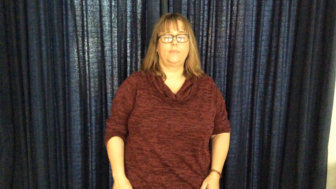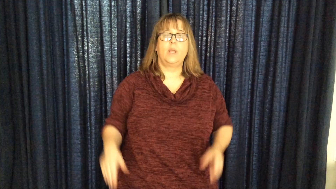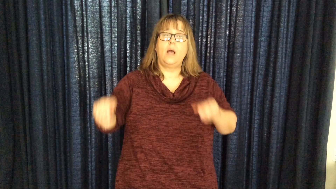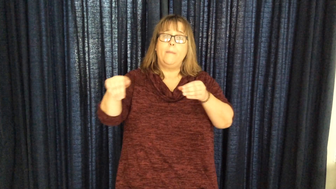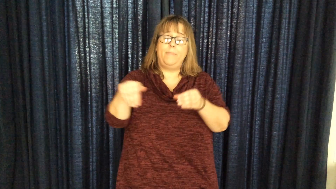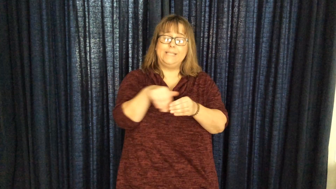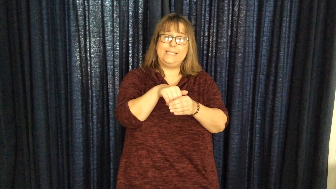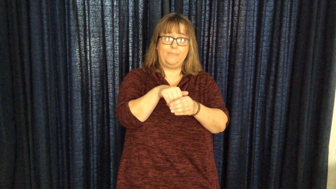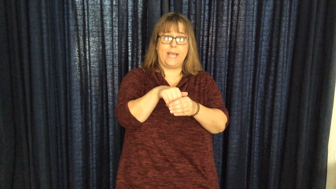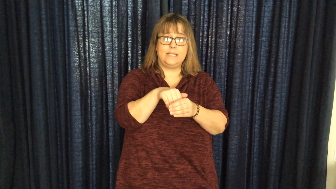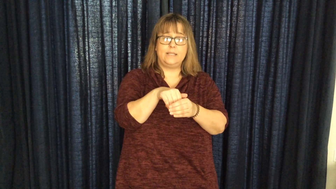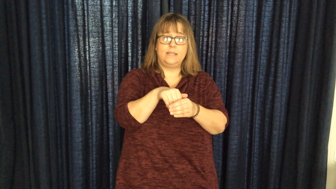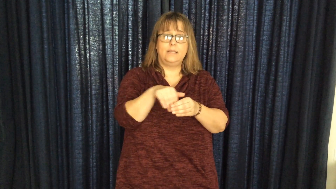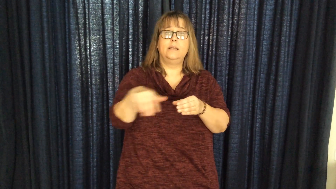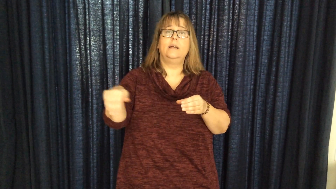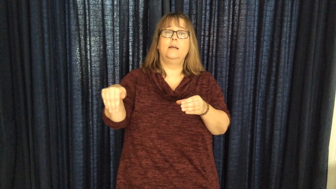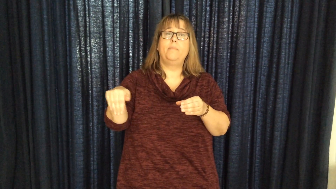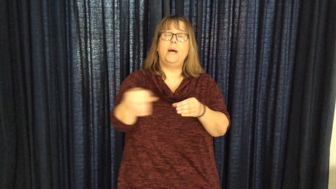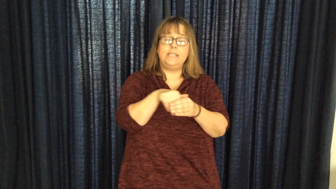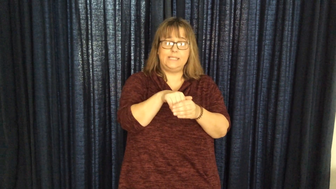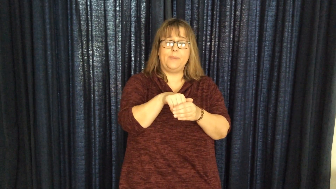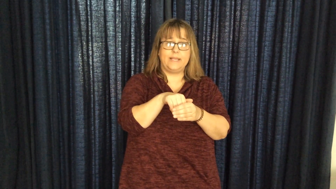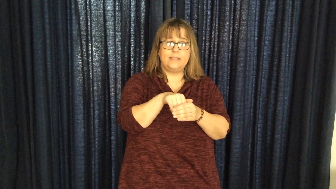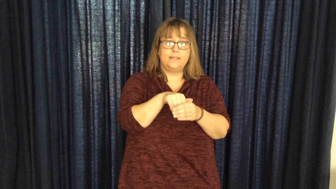Participate